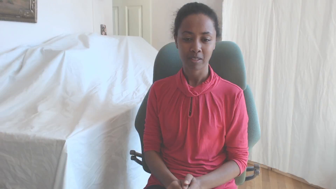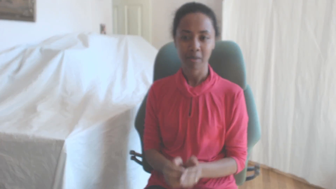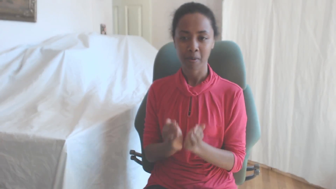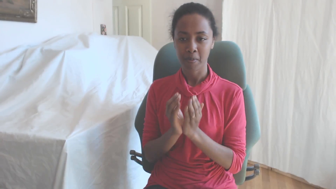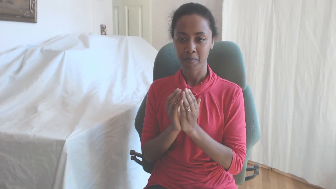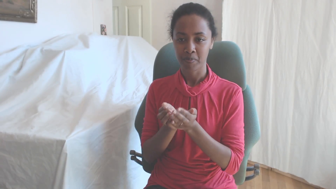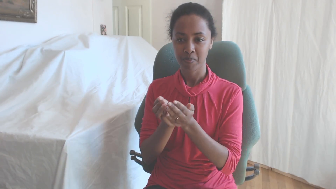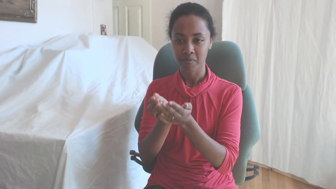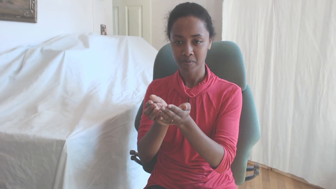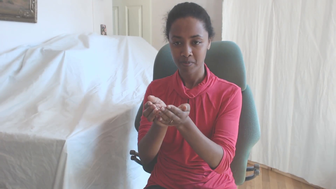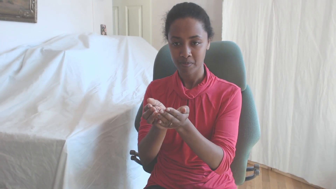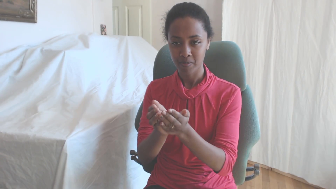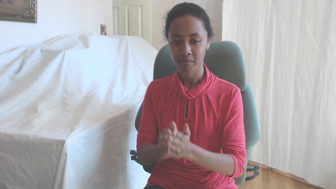boat